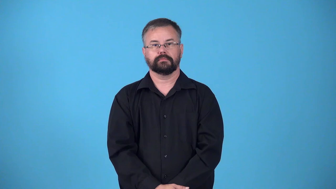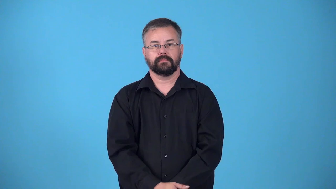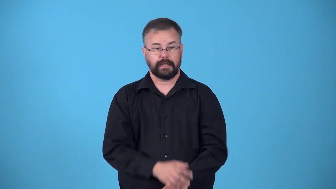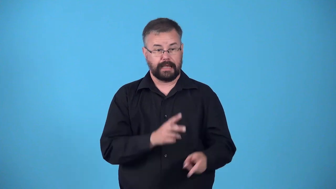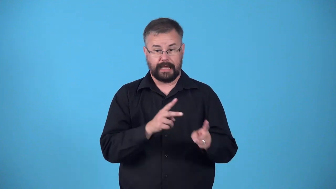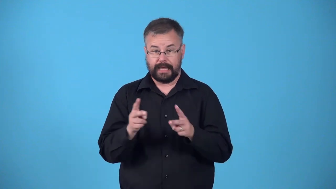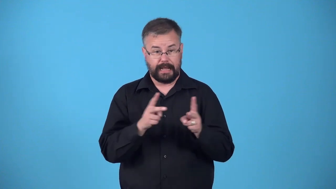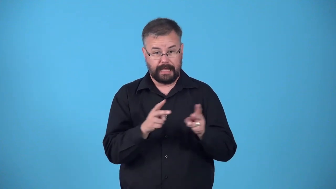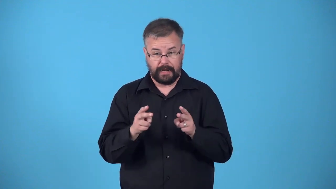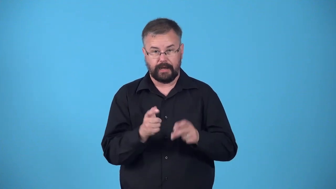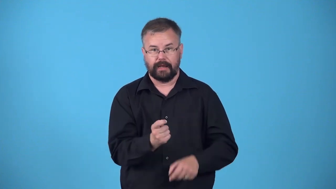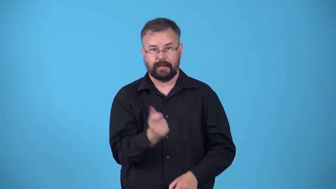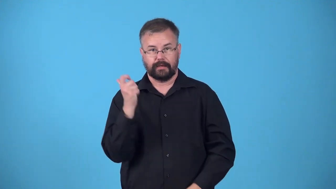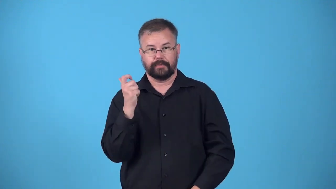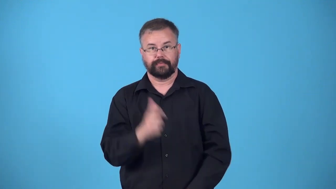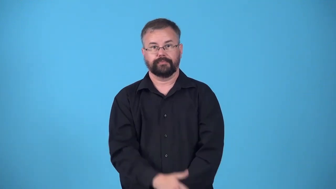edit out